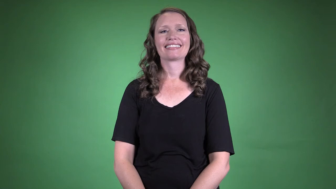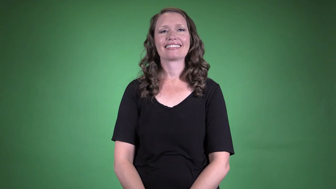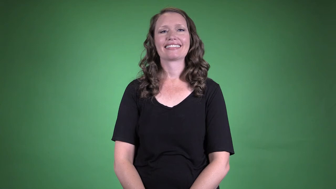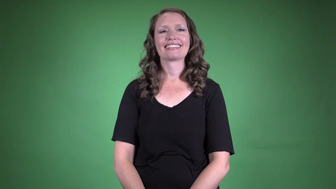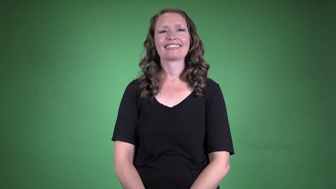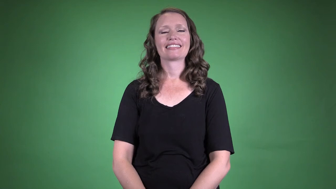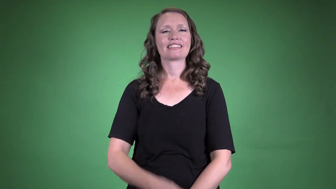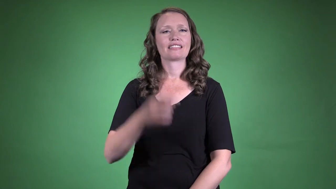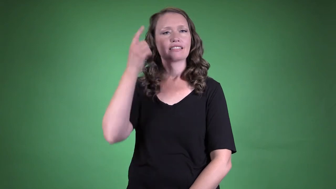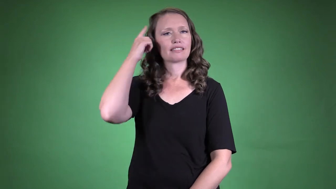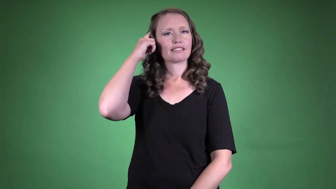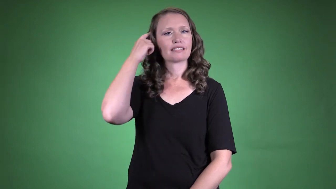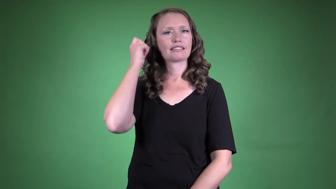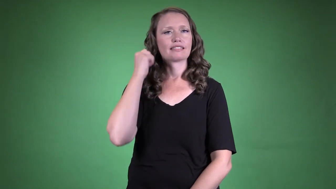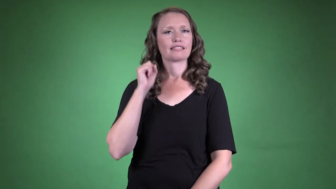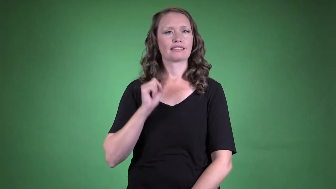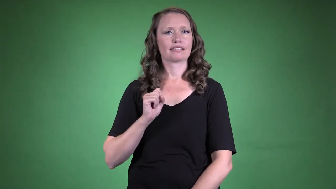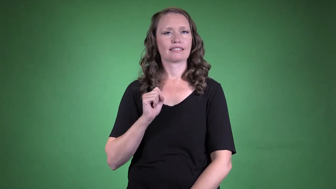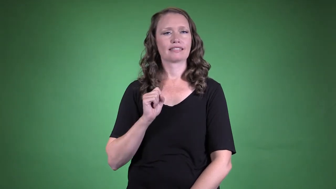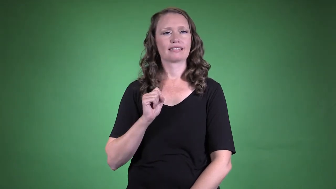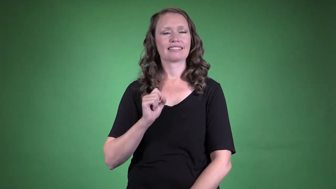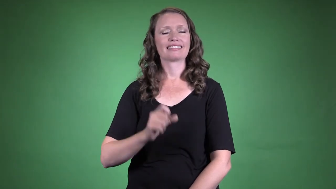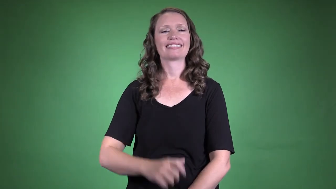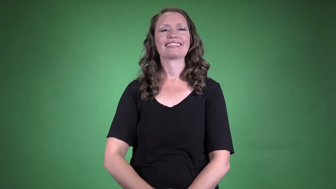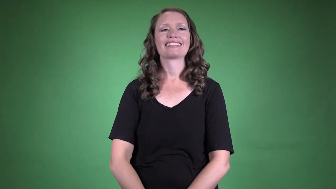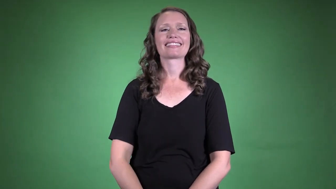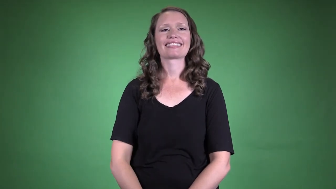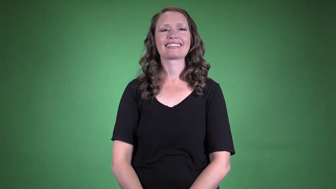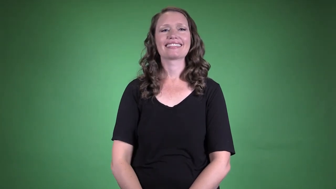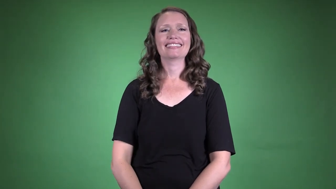silver